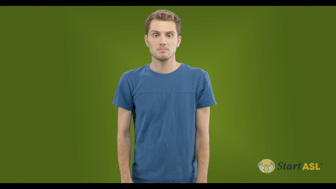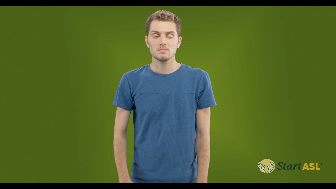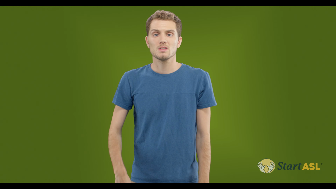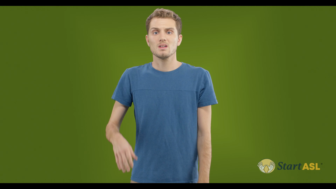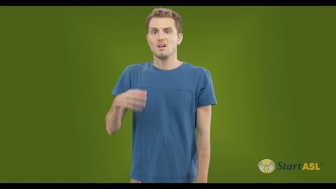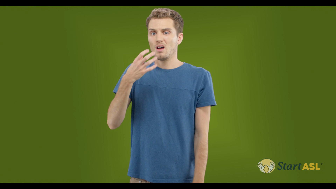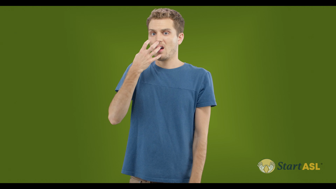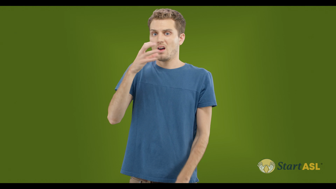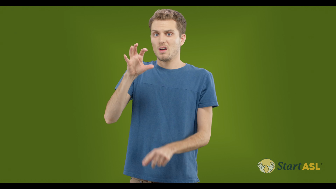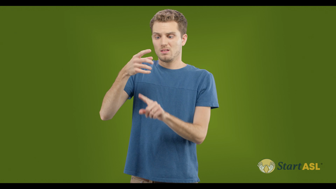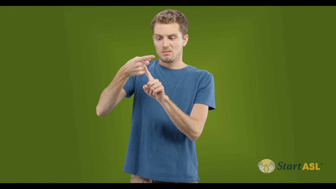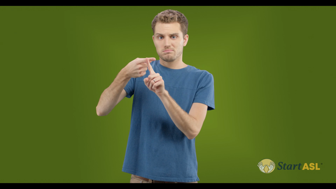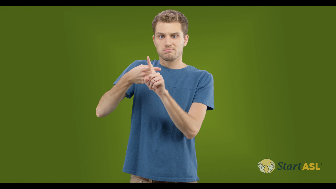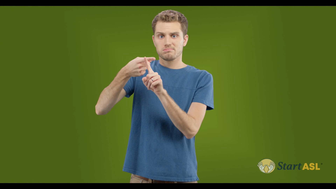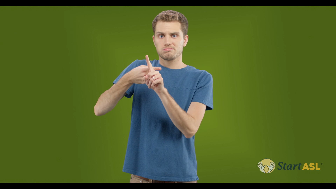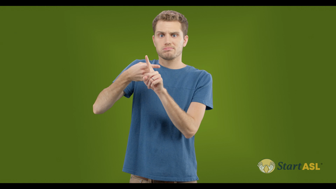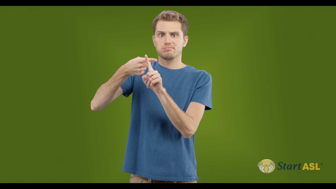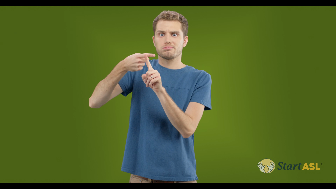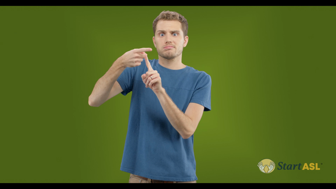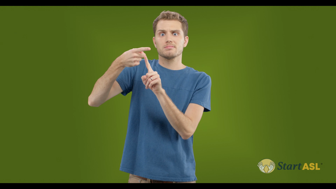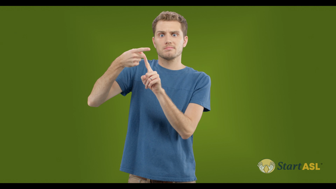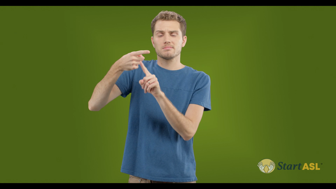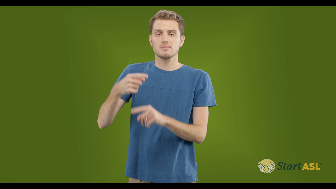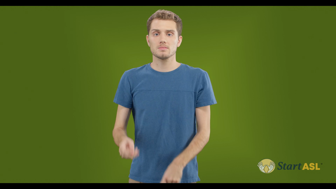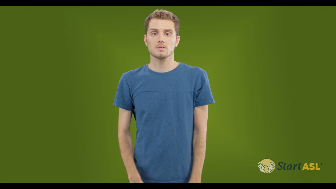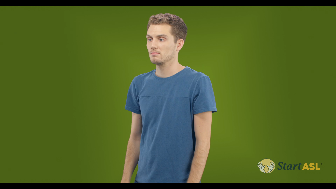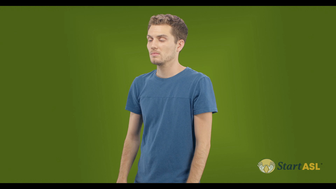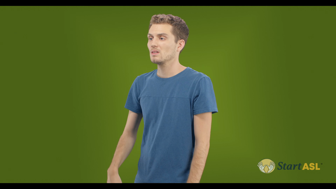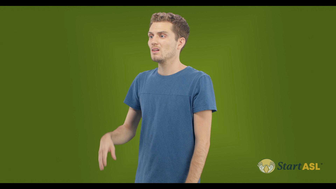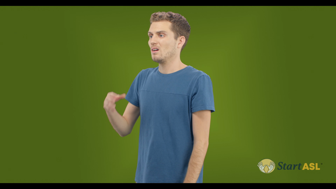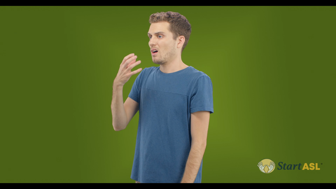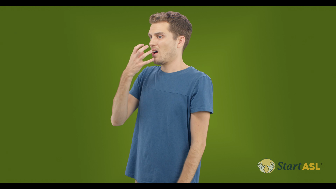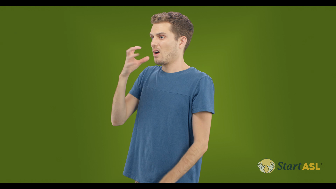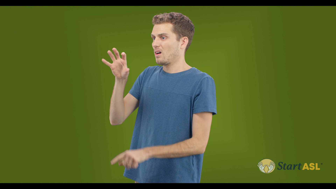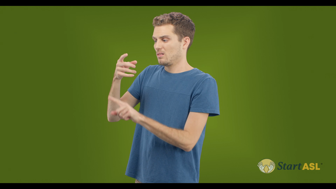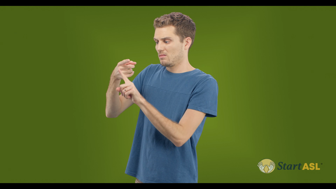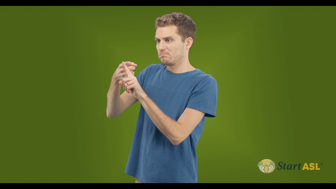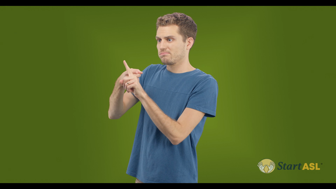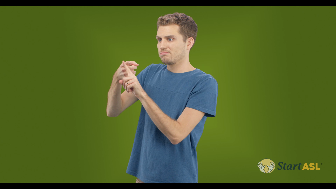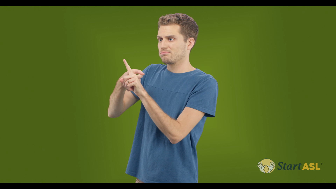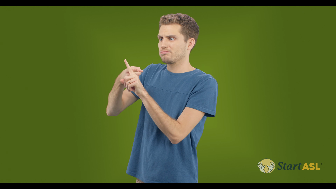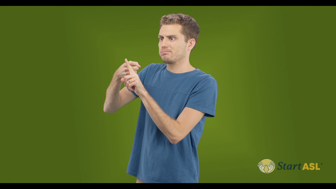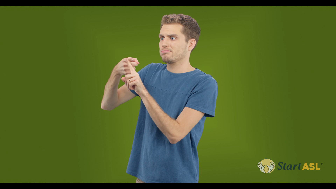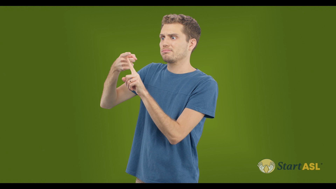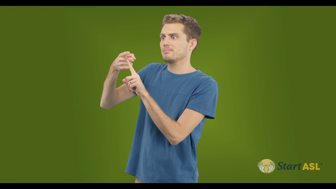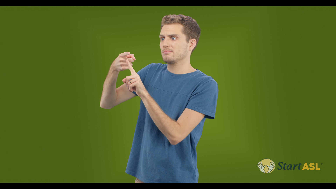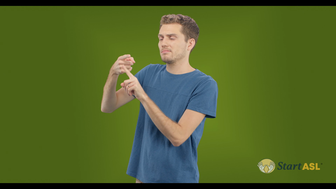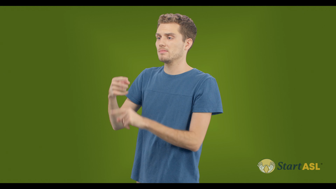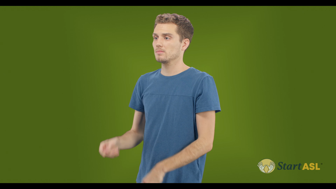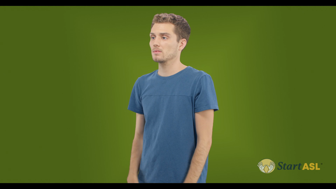fever